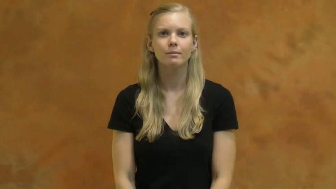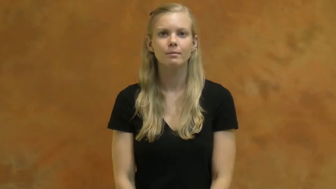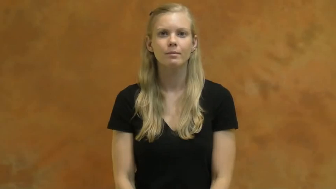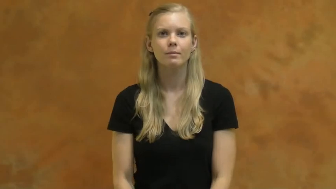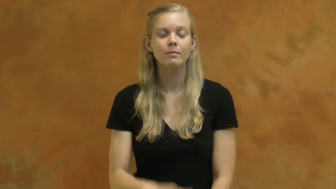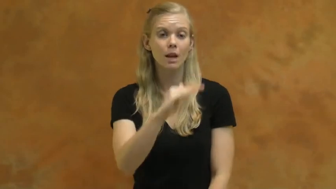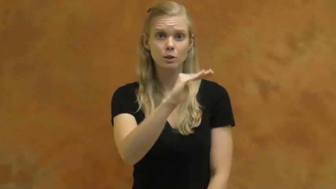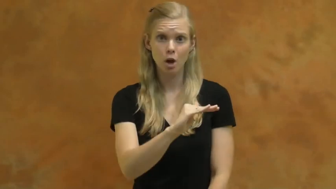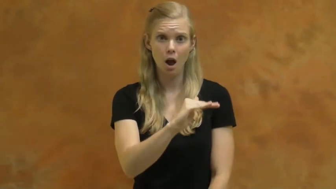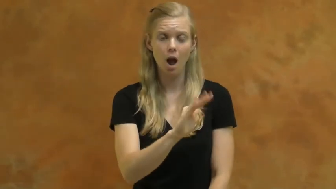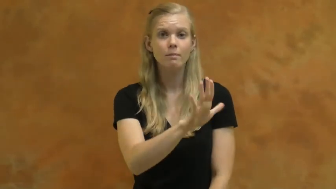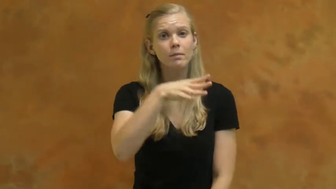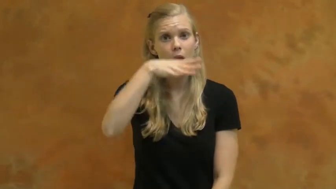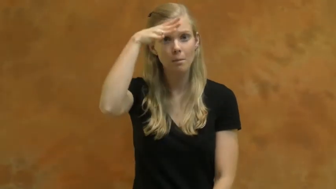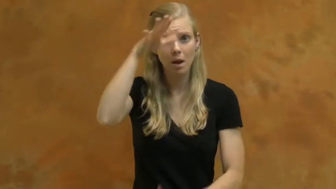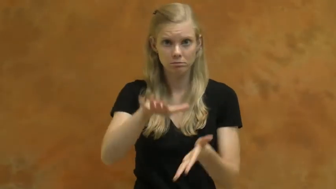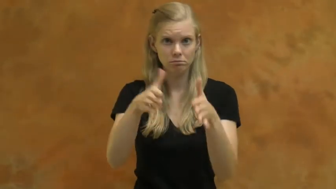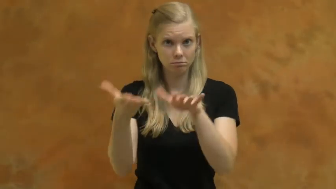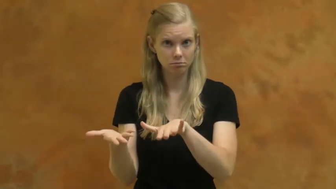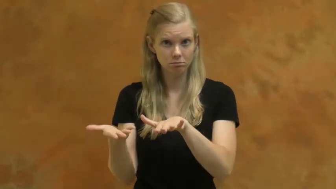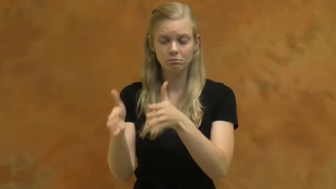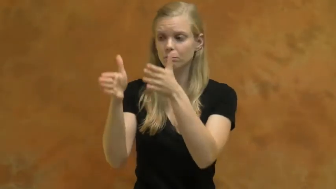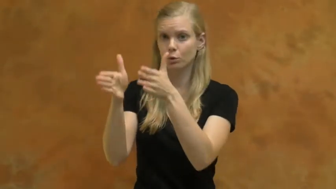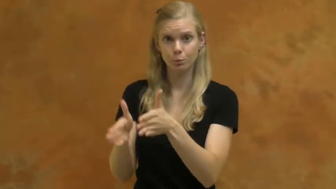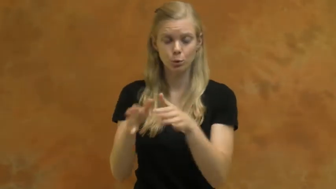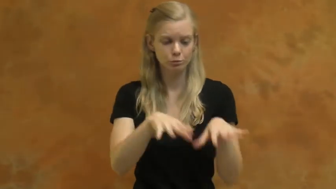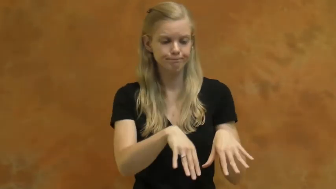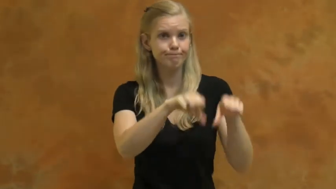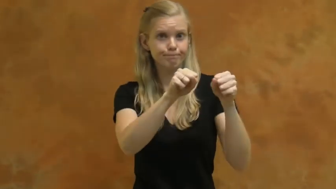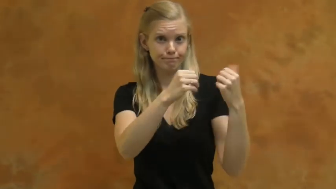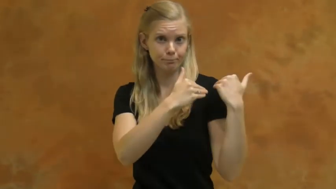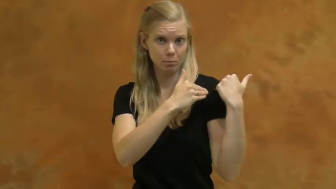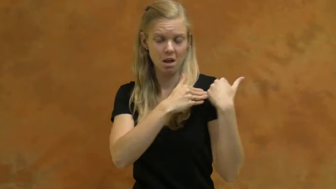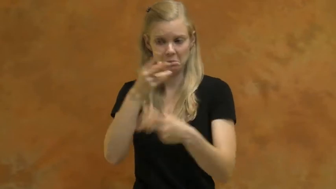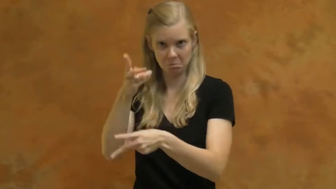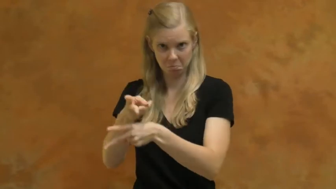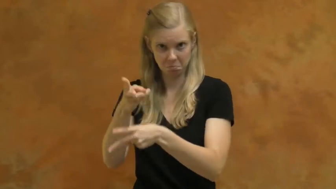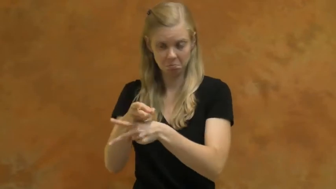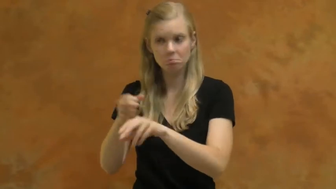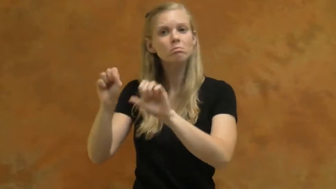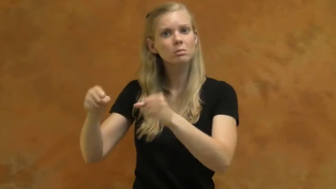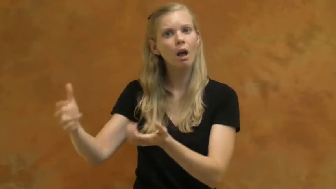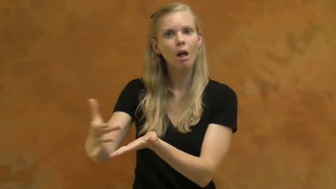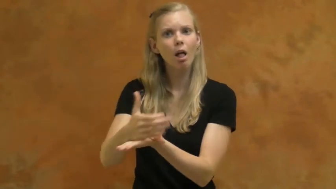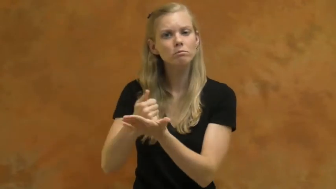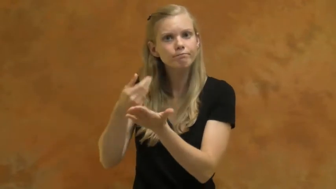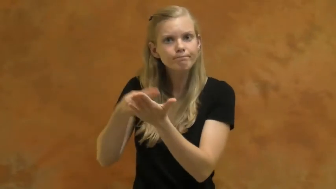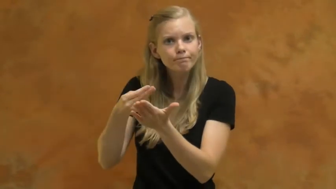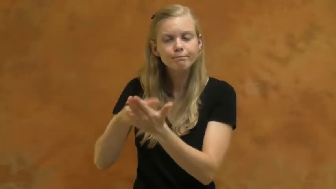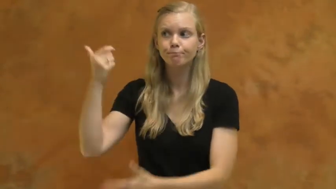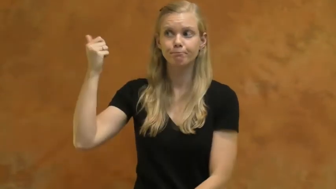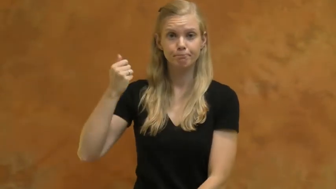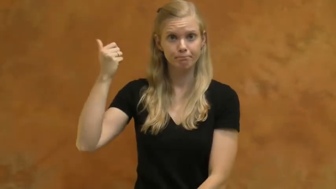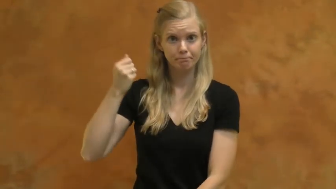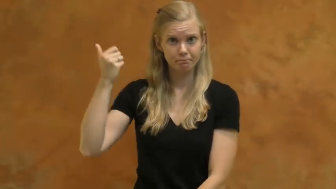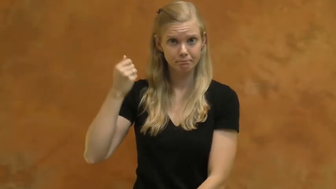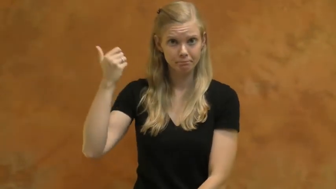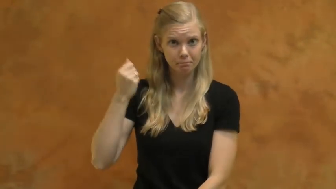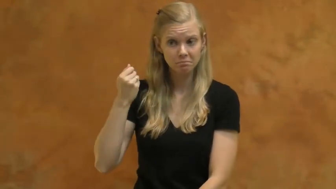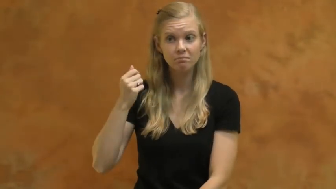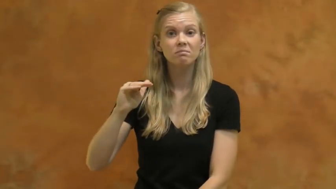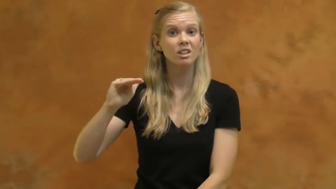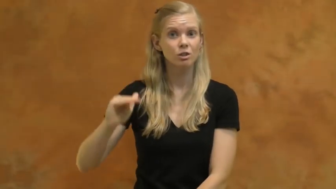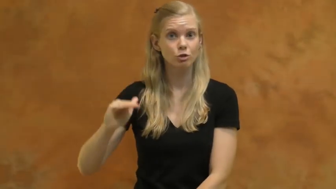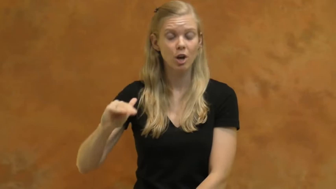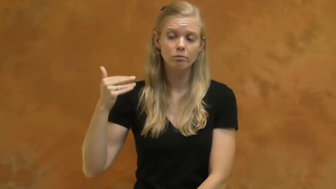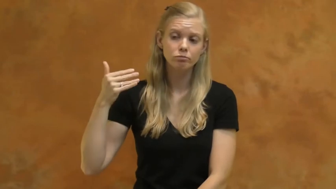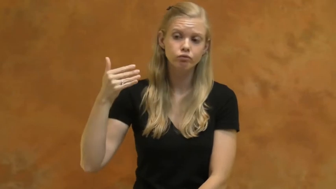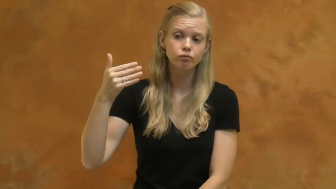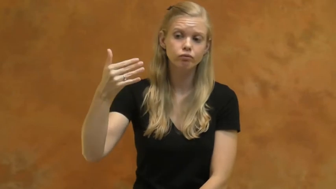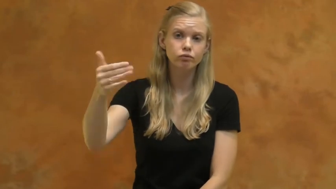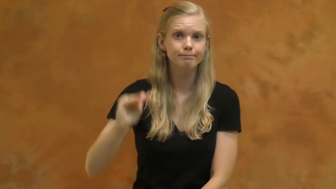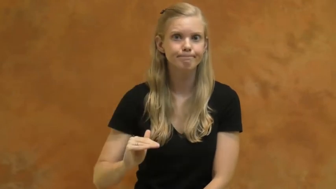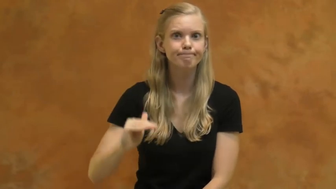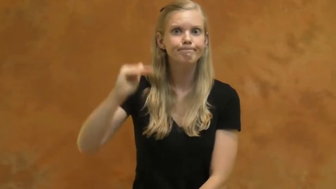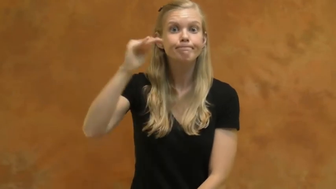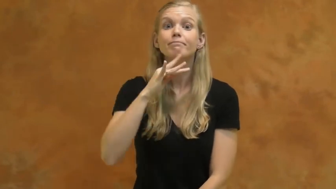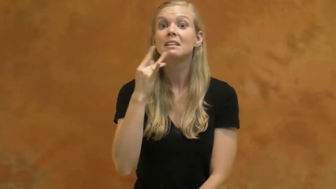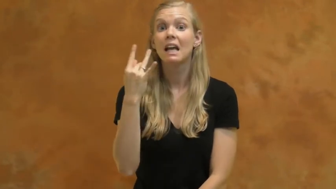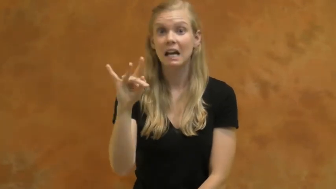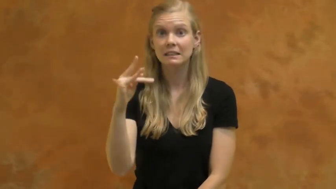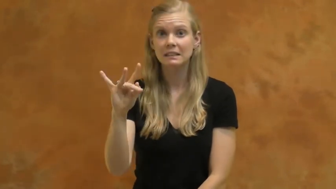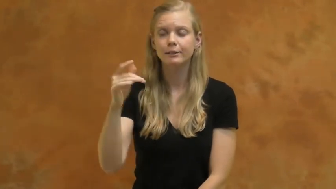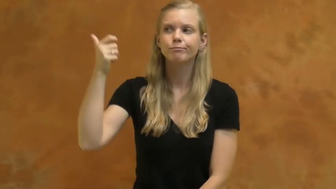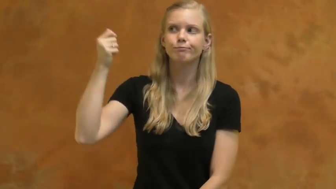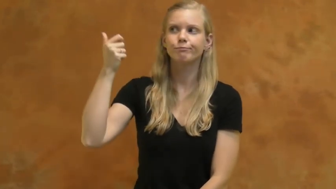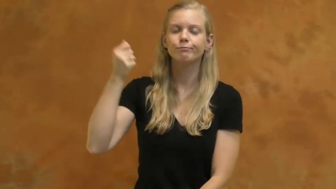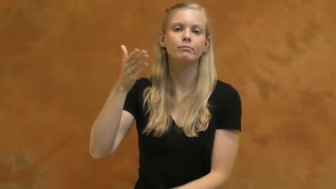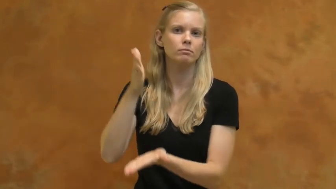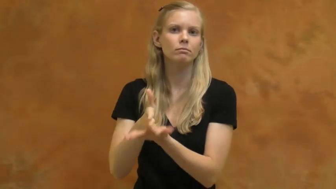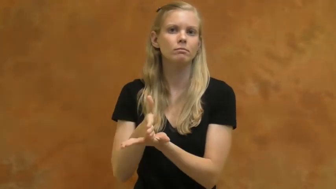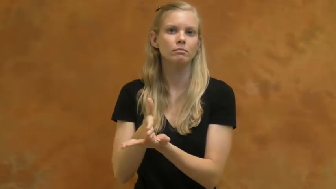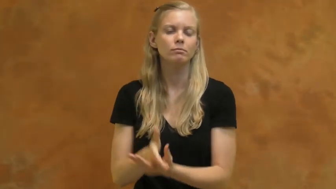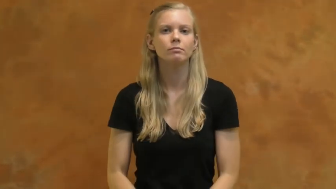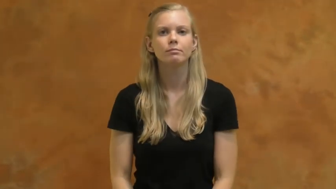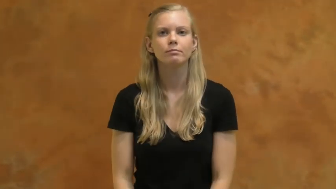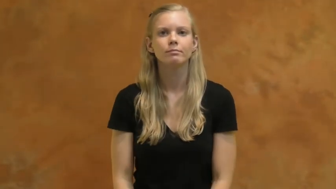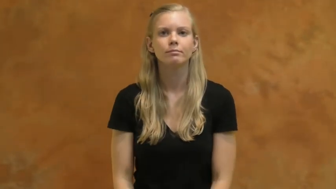orphan's pension